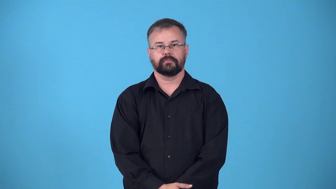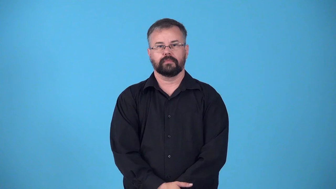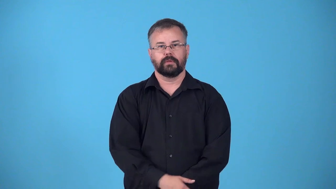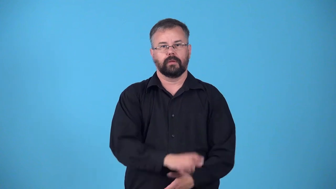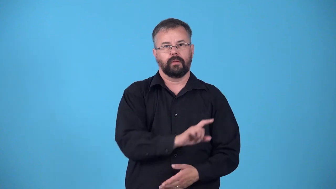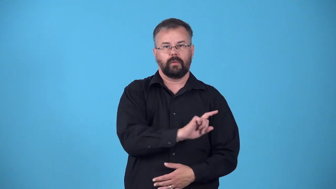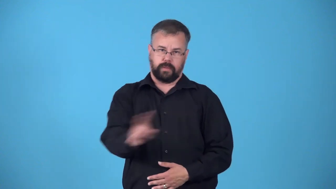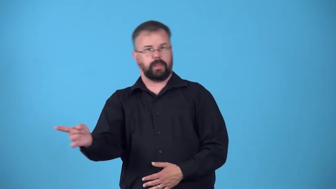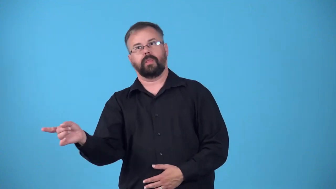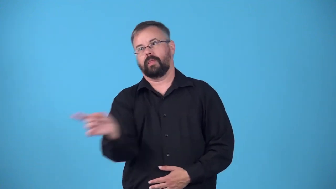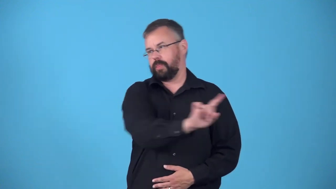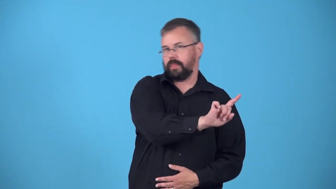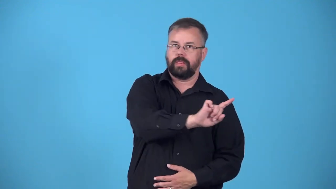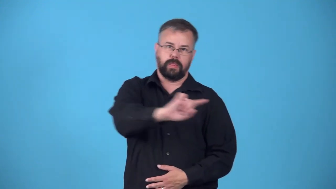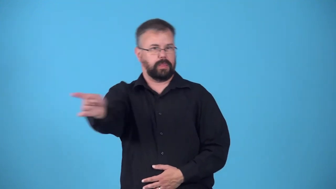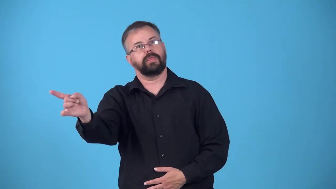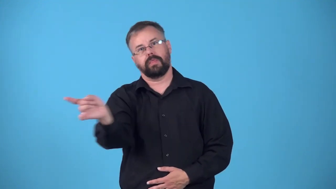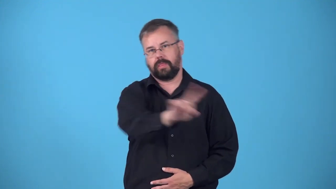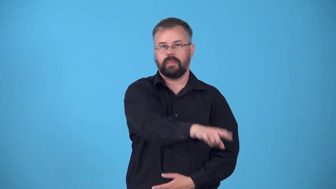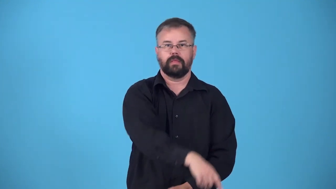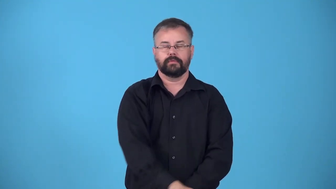fly around, fly about